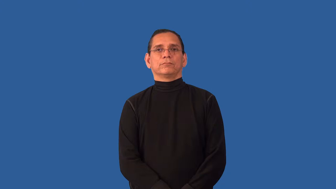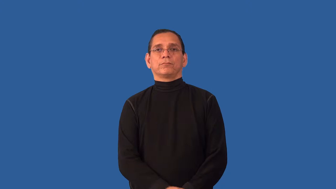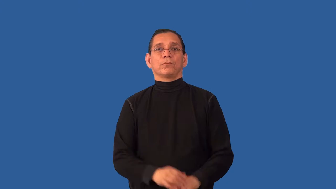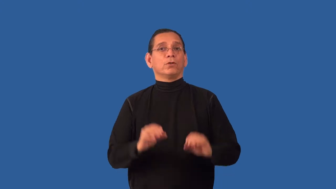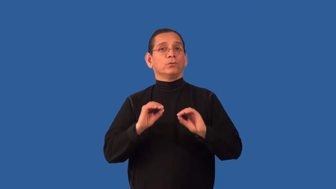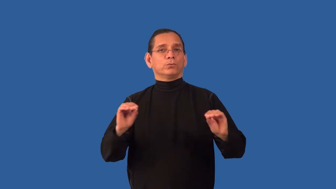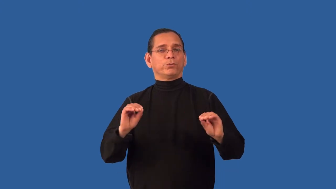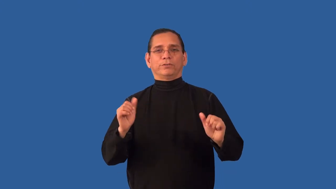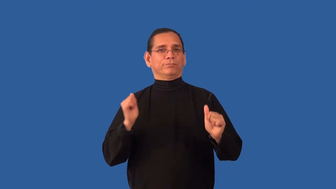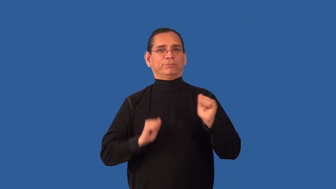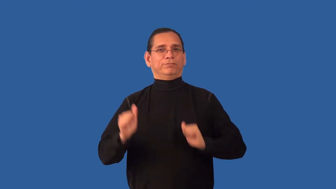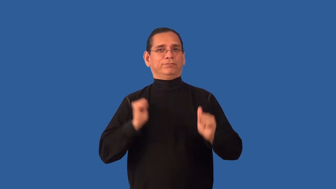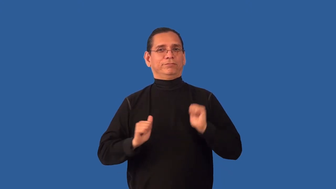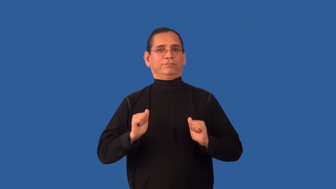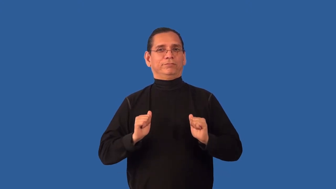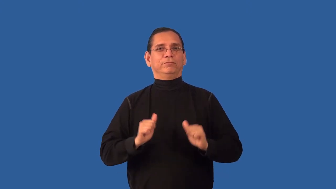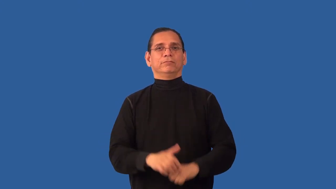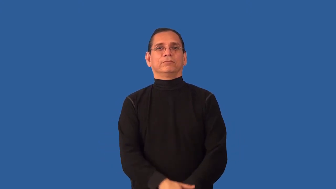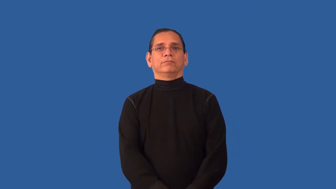undramatic